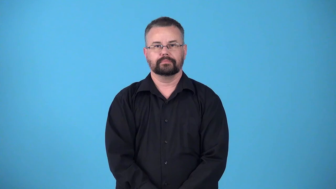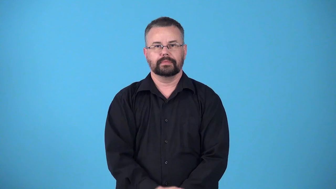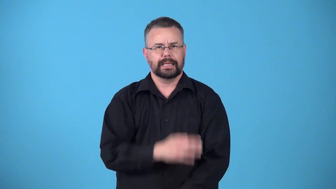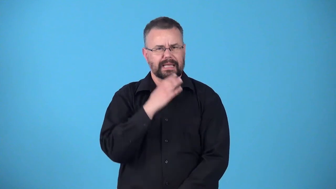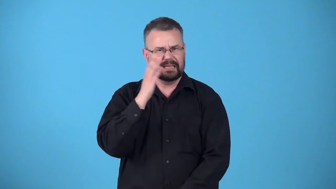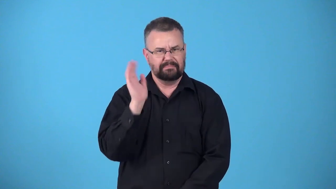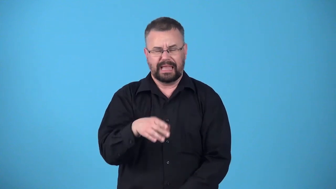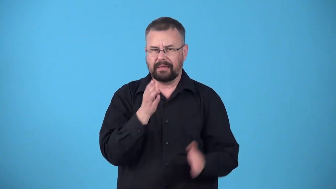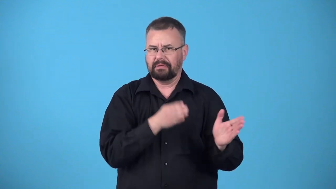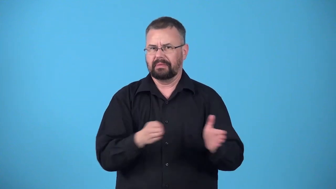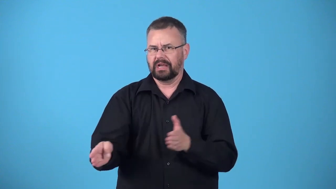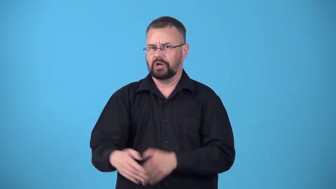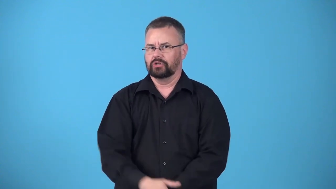bring a knife to a gunfight